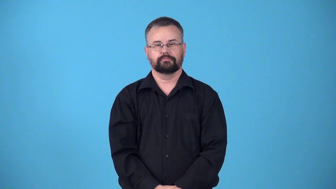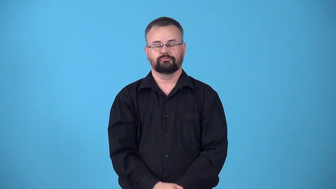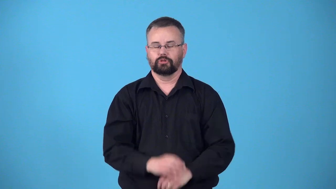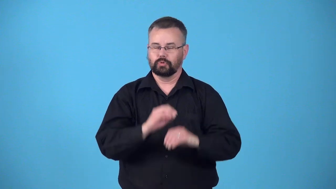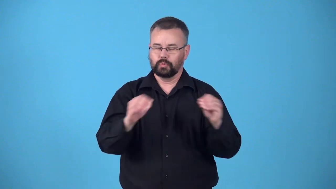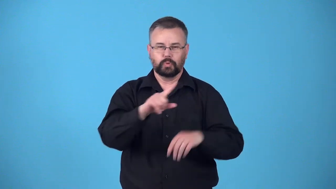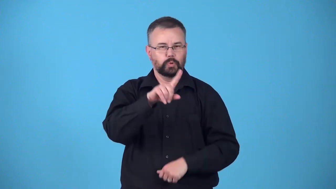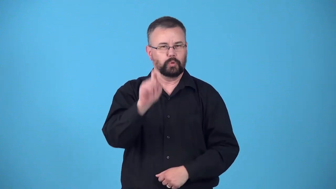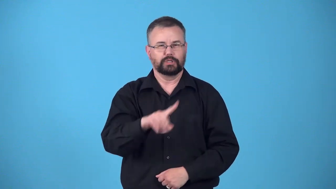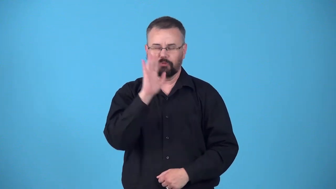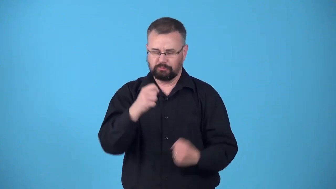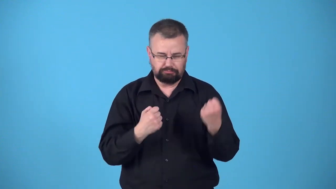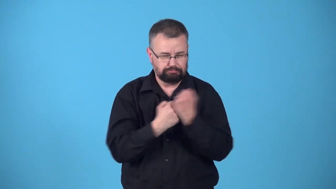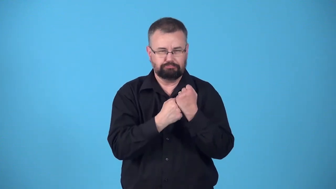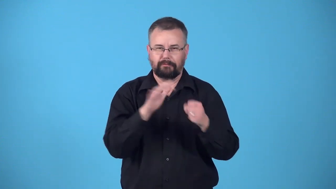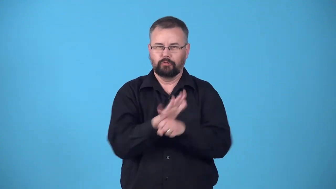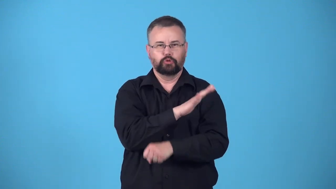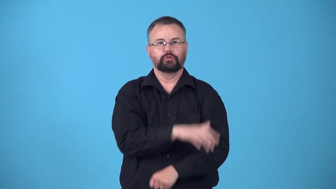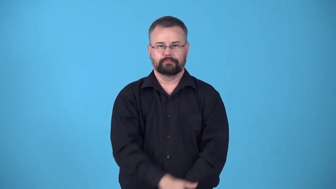dyed in the wool